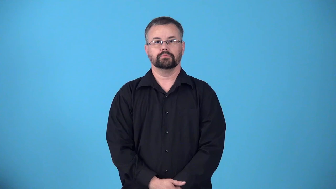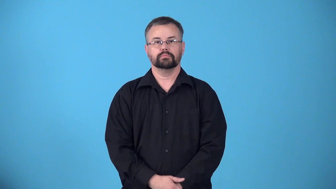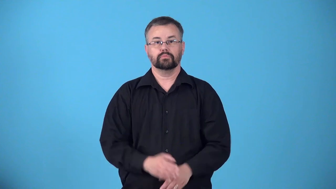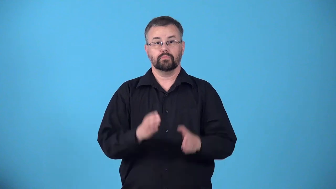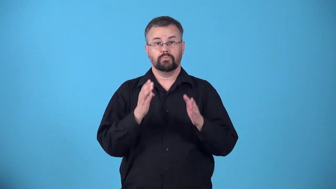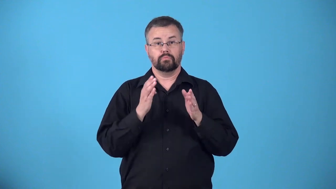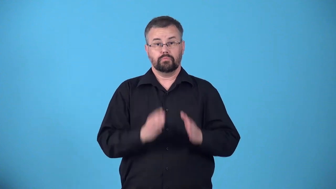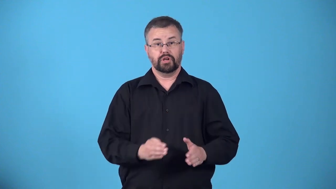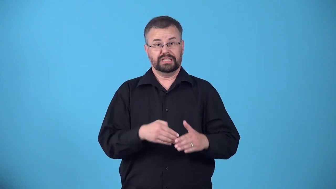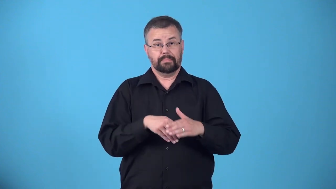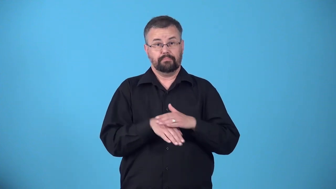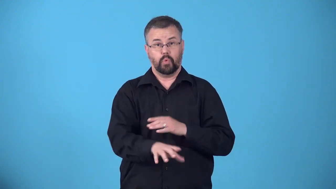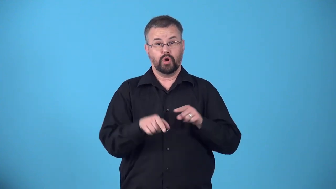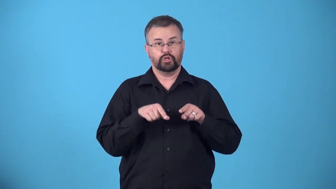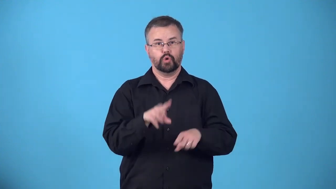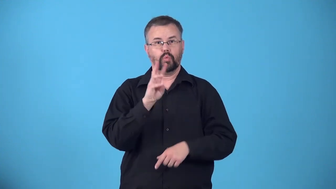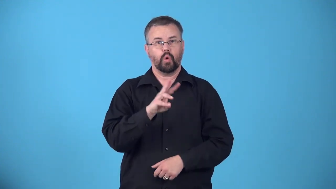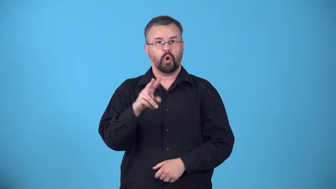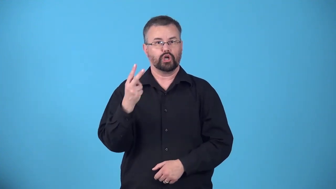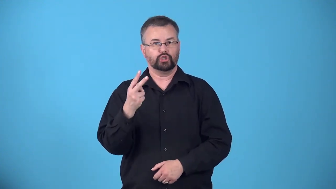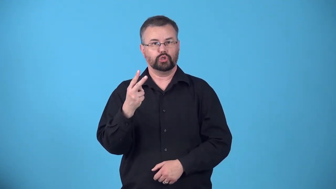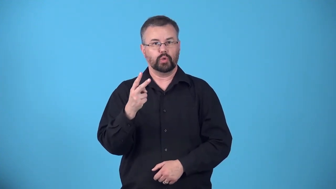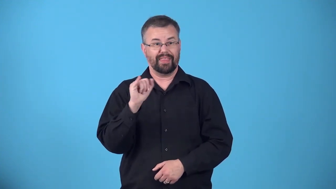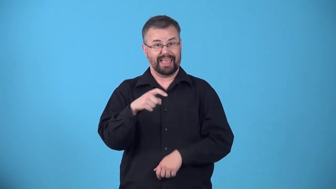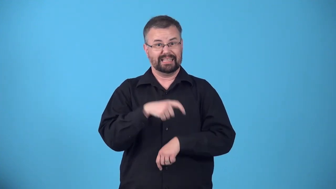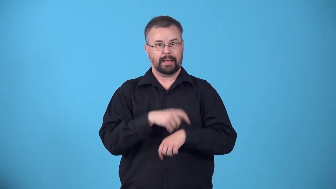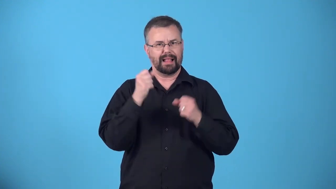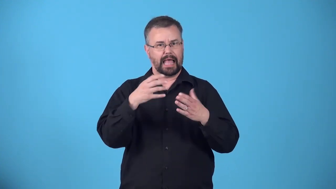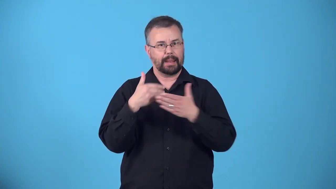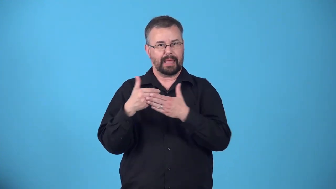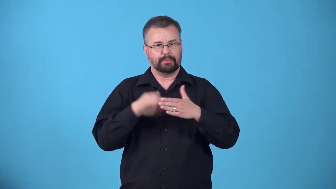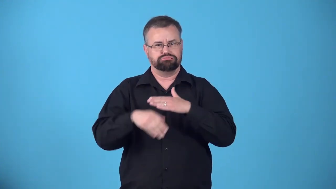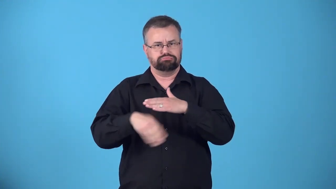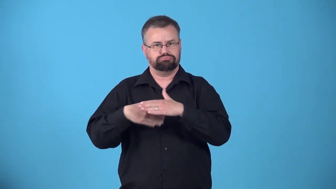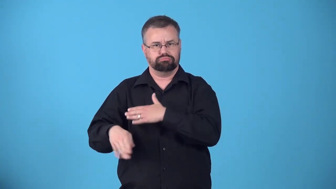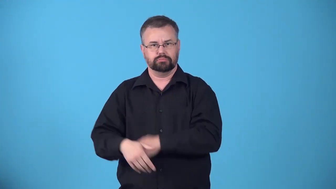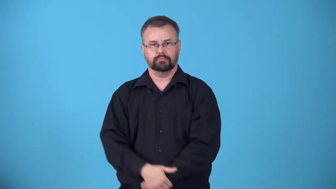baby boomer